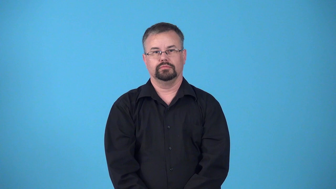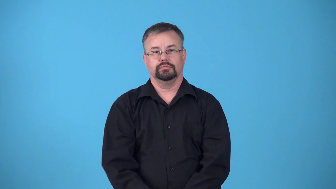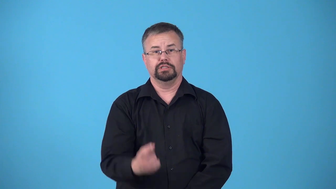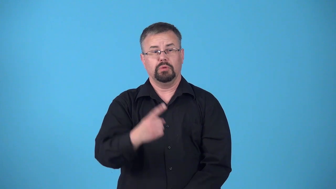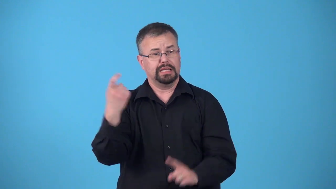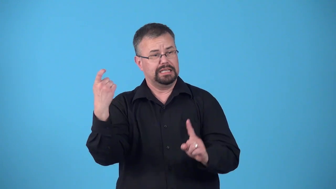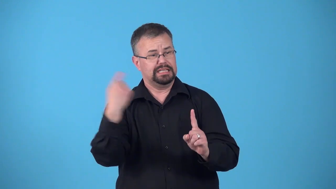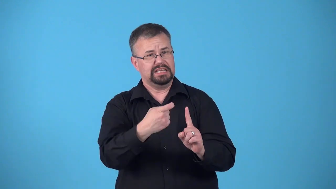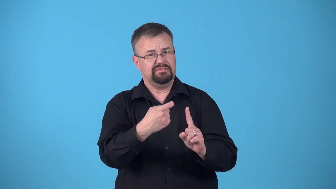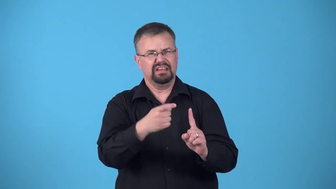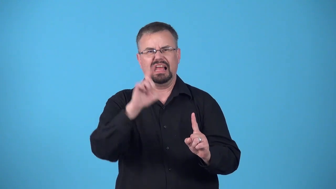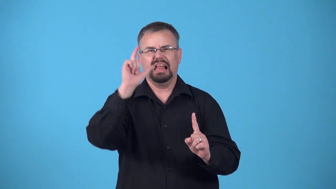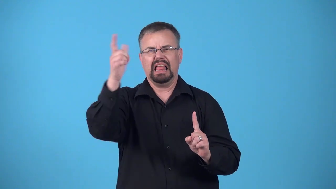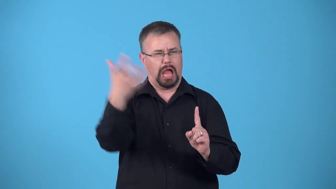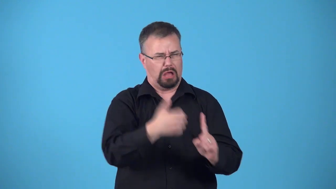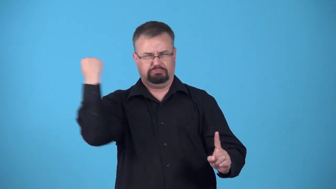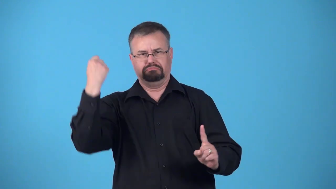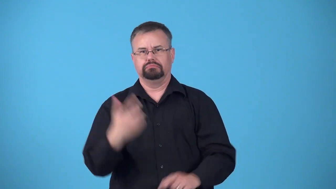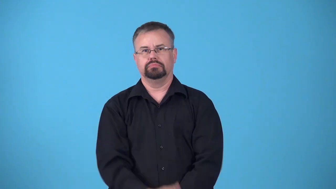indian giver